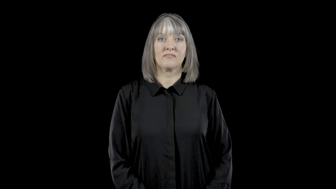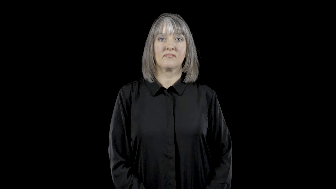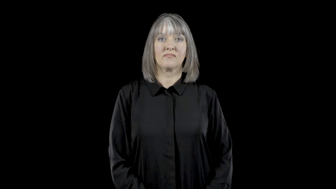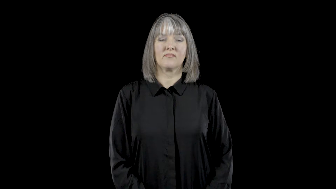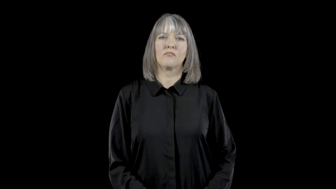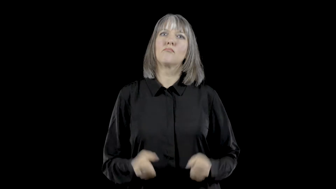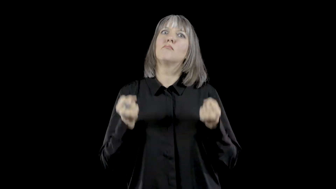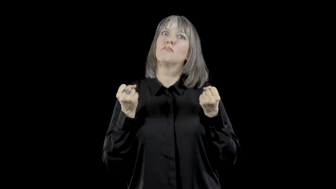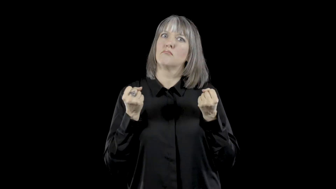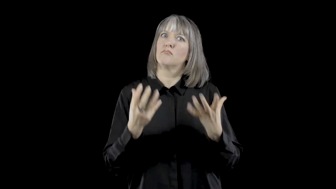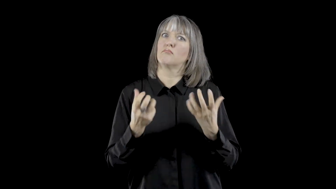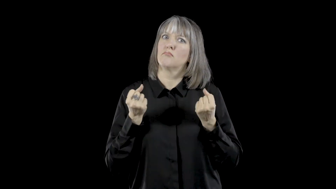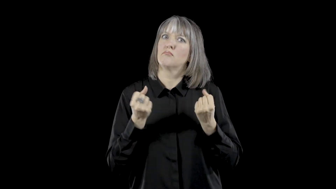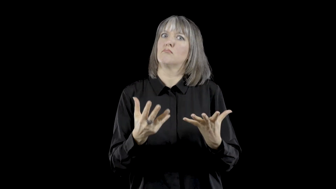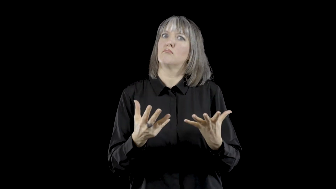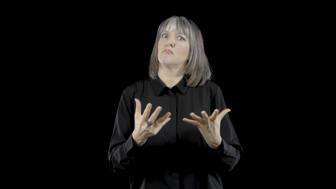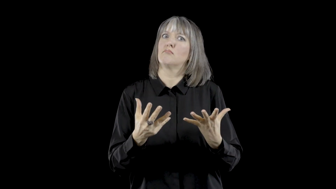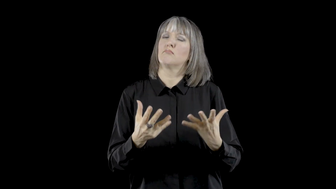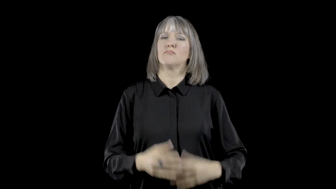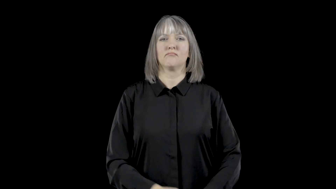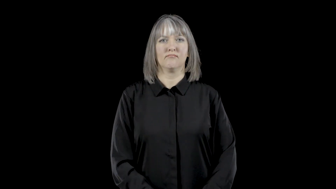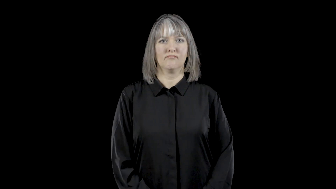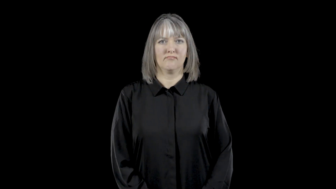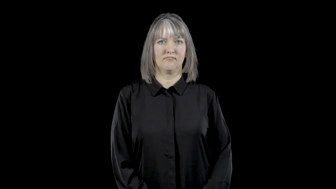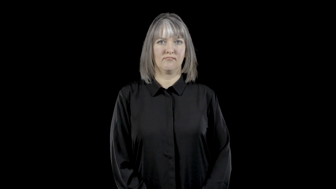Many